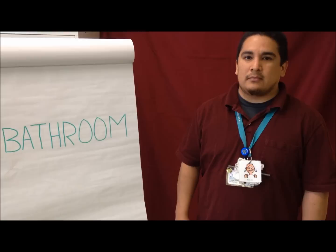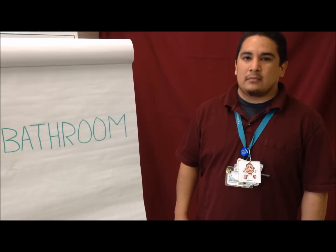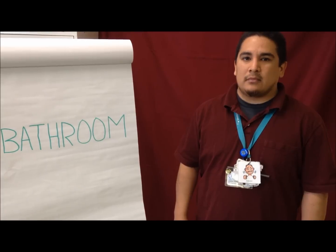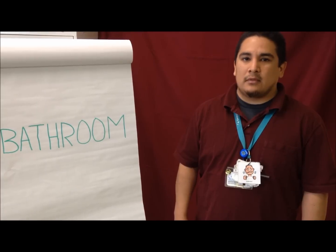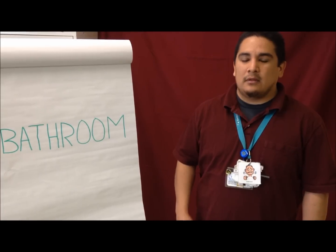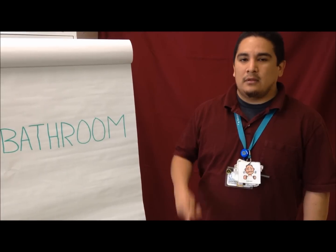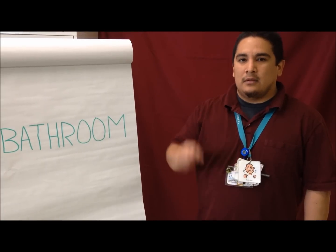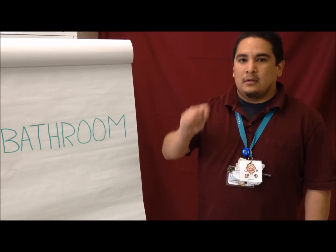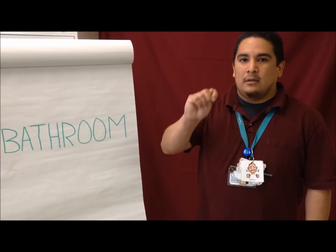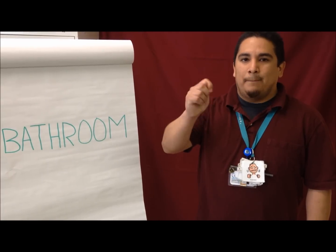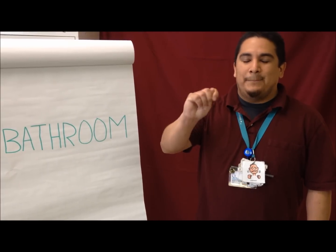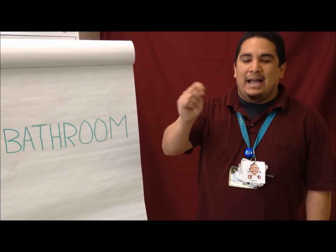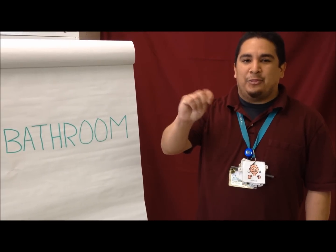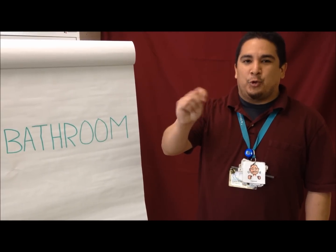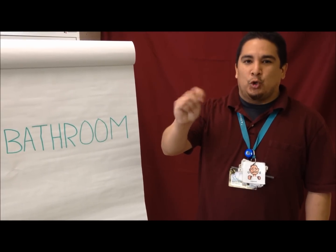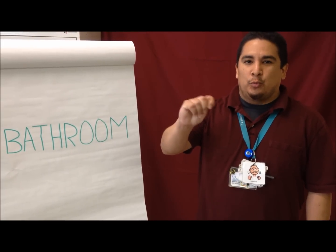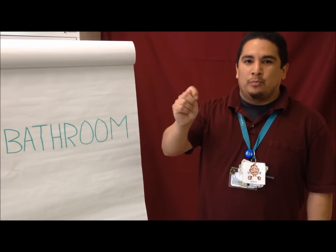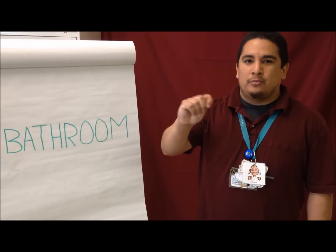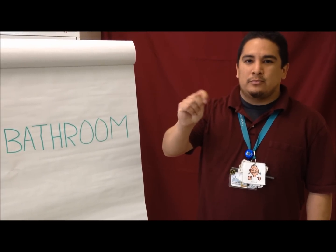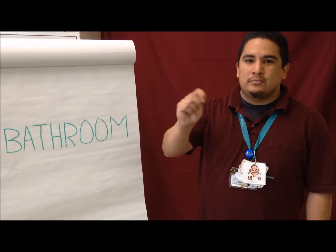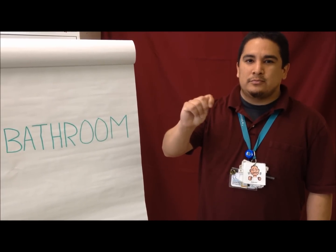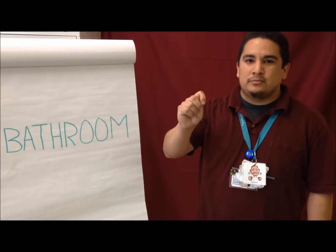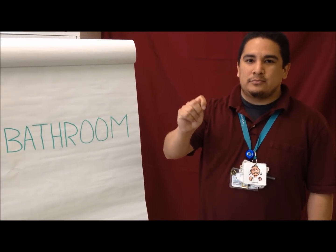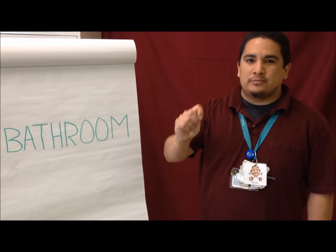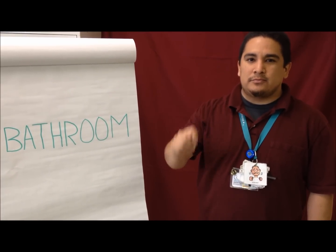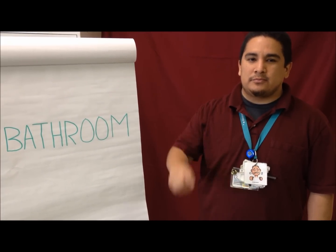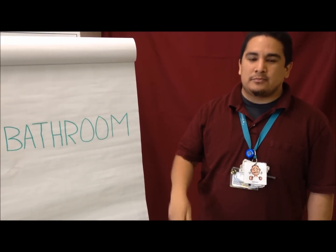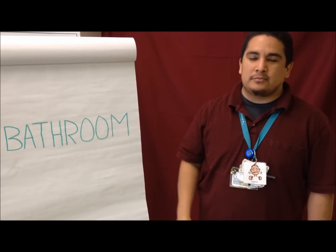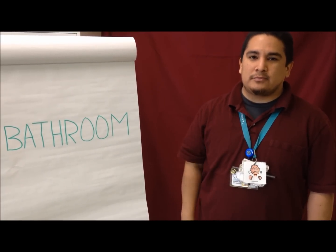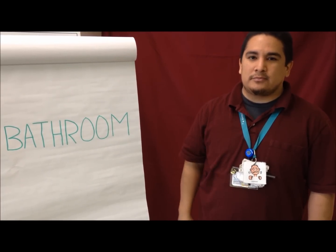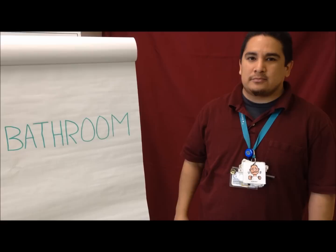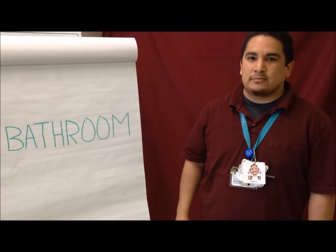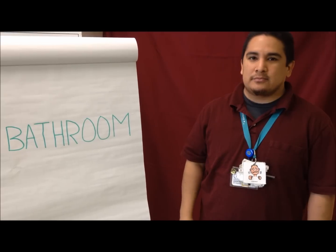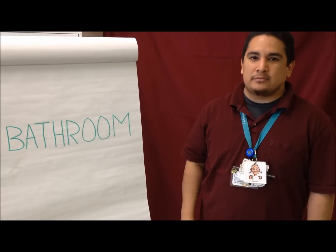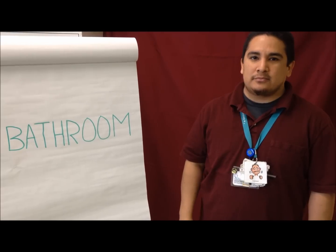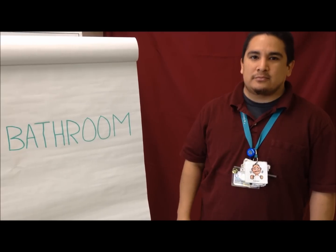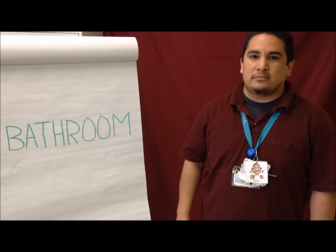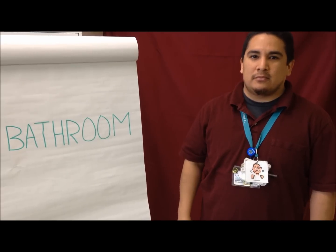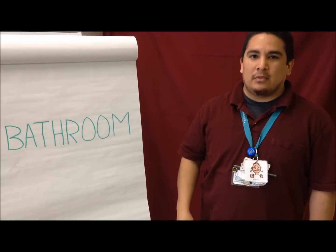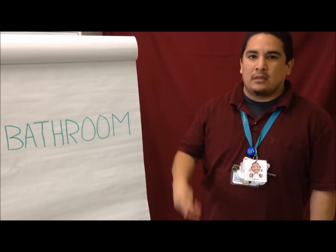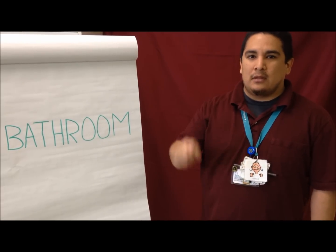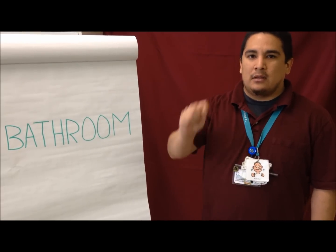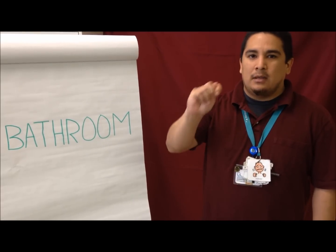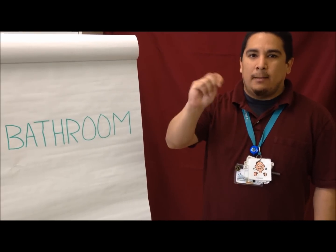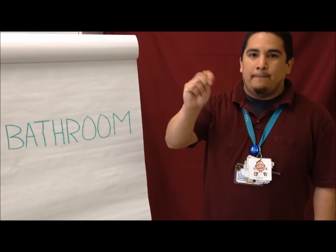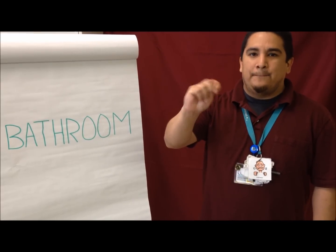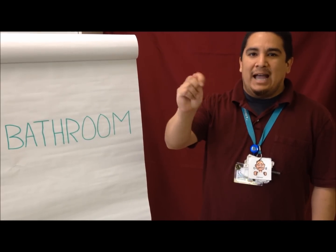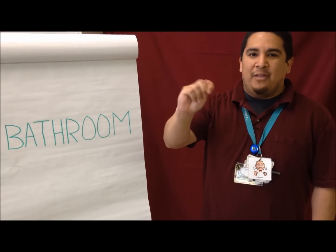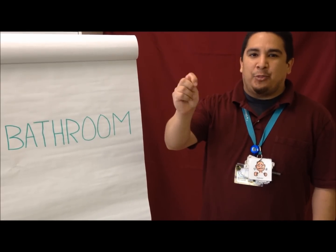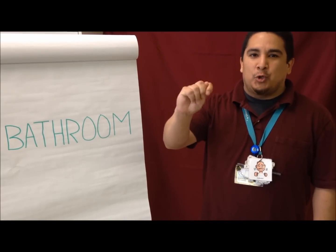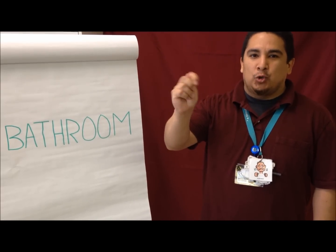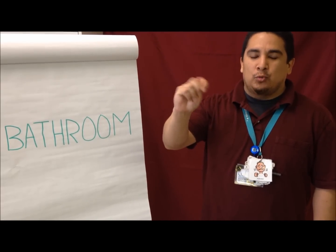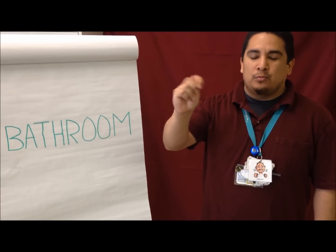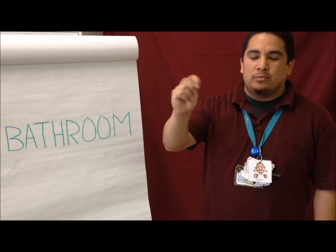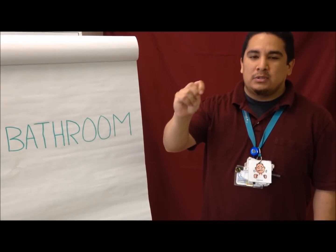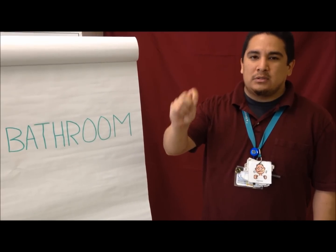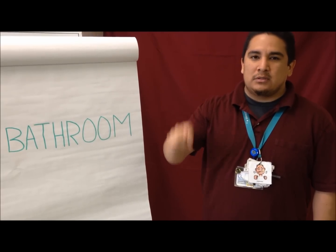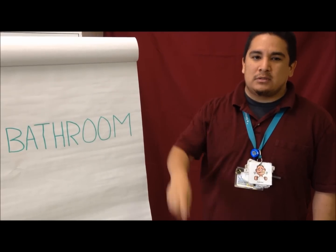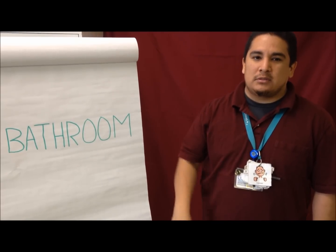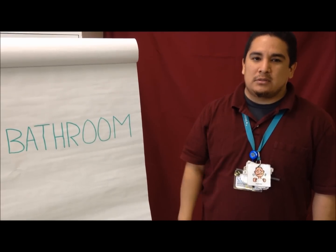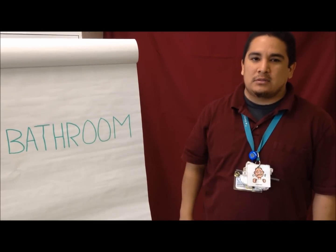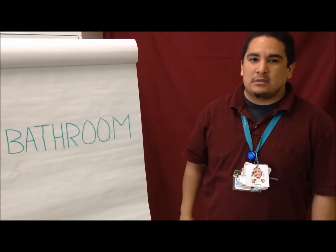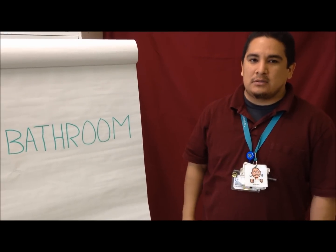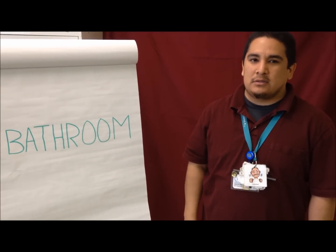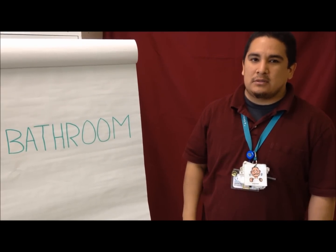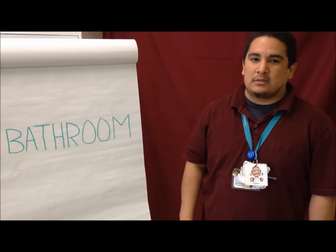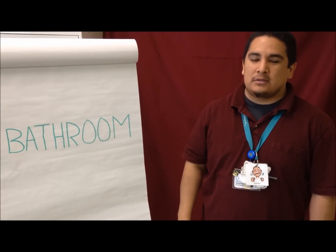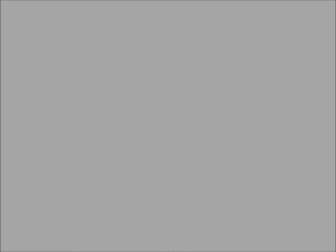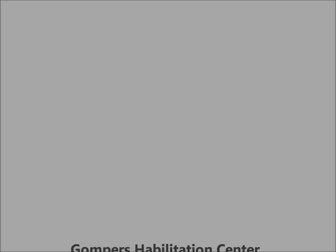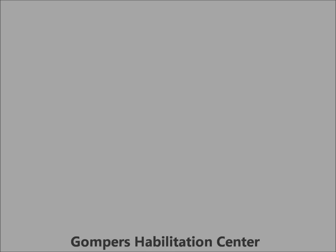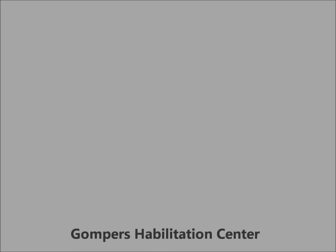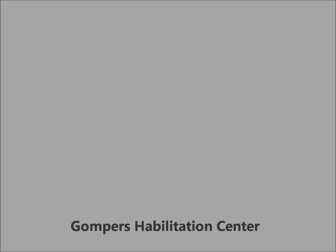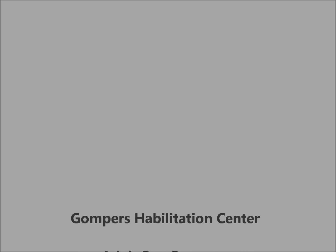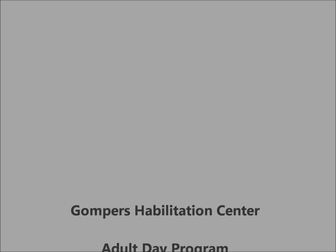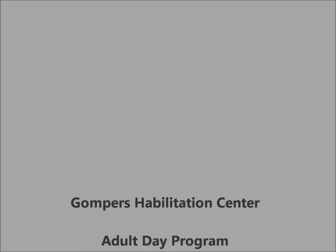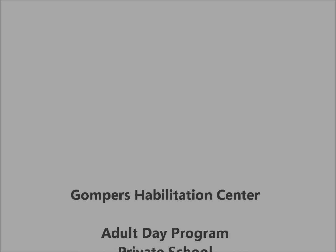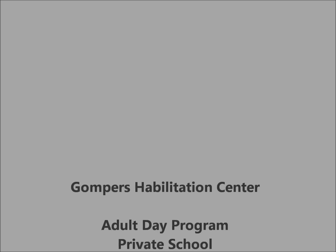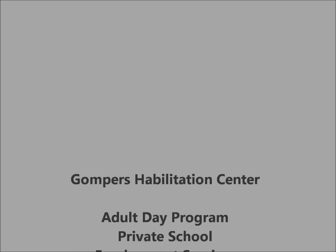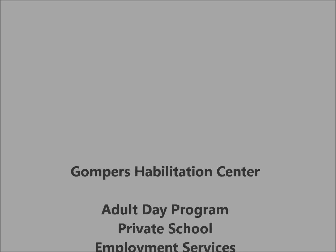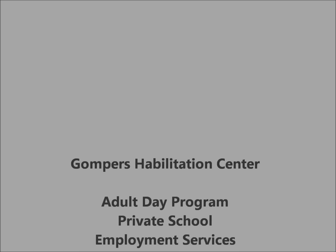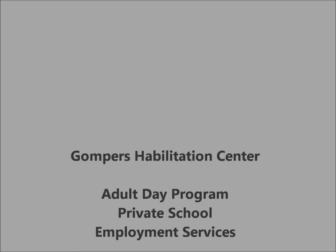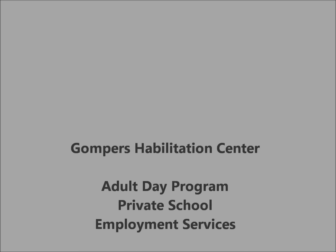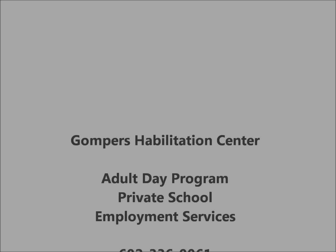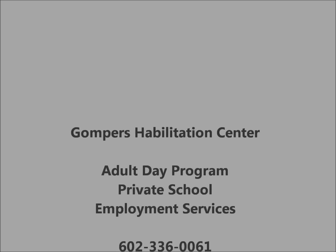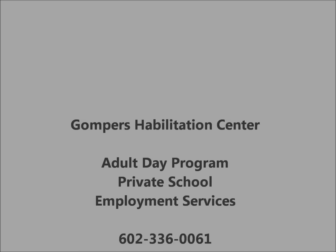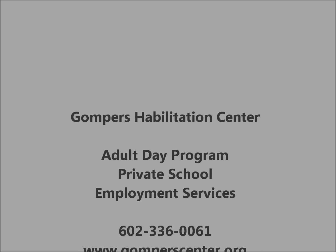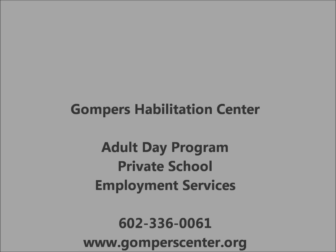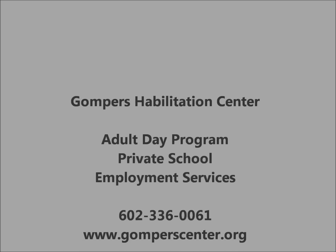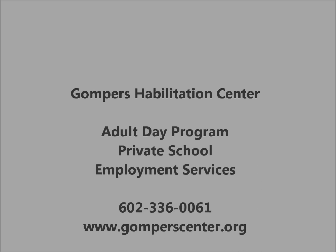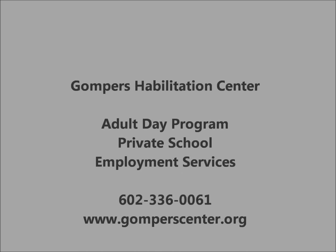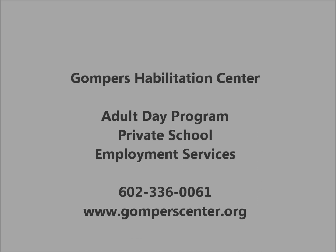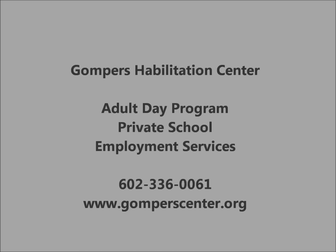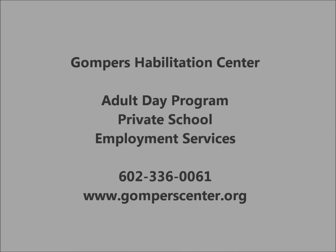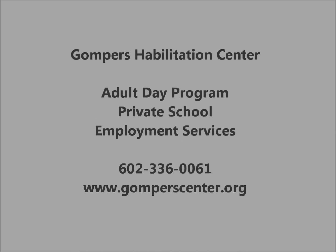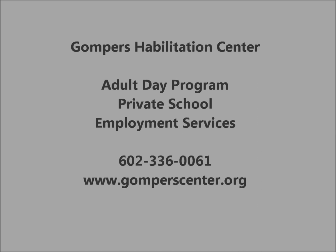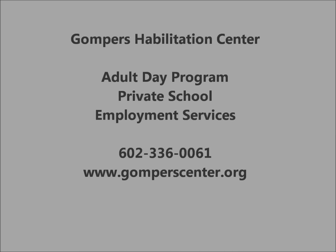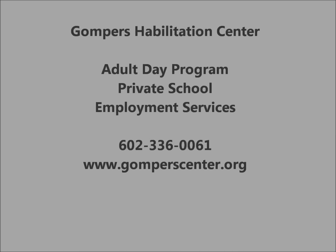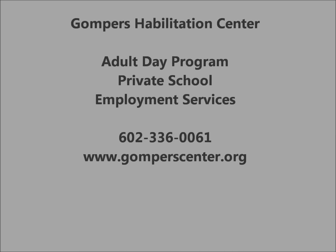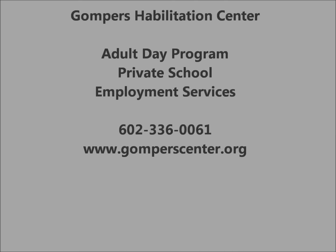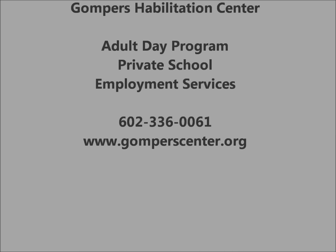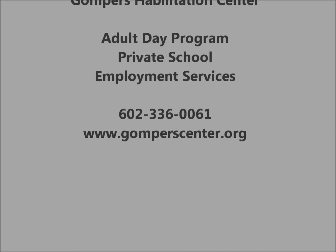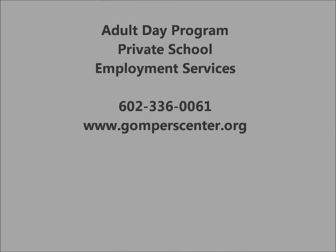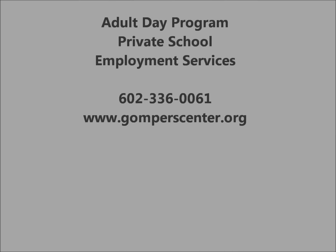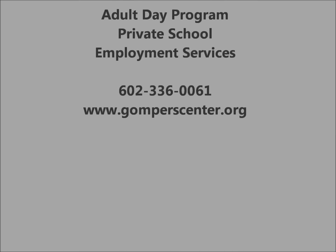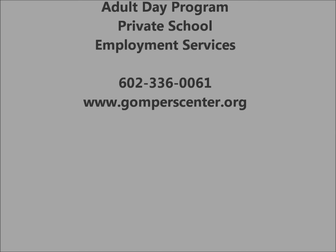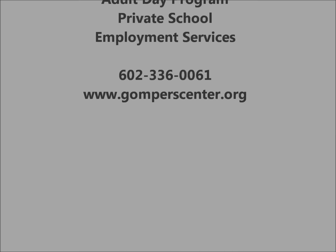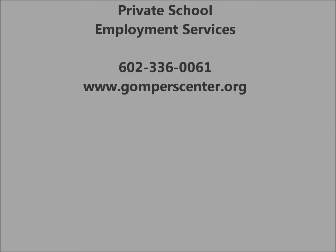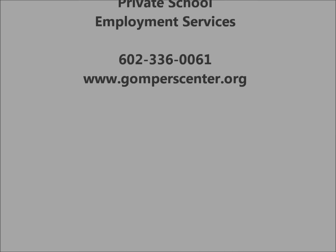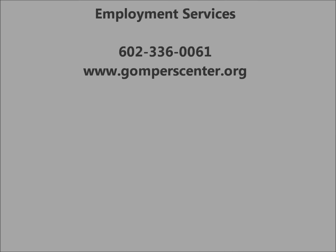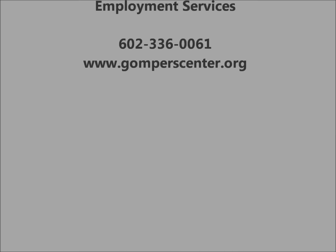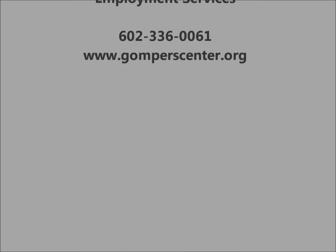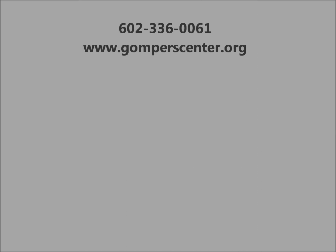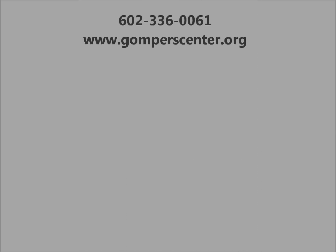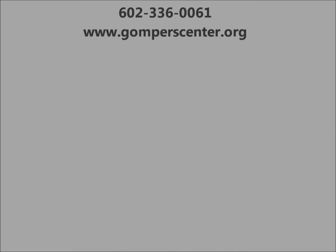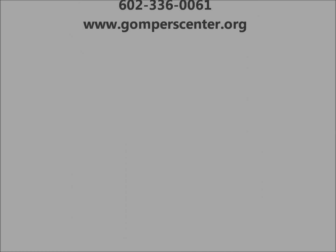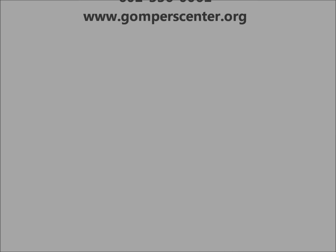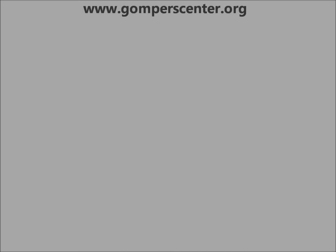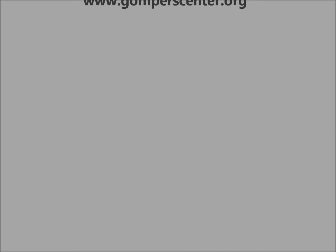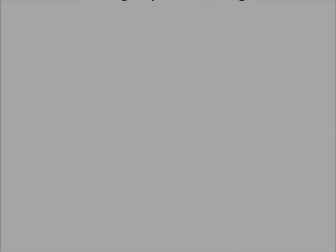Bathroom